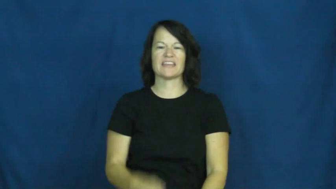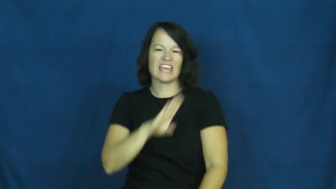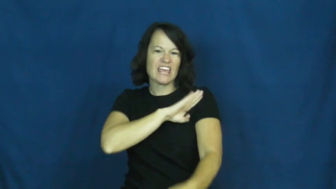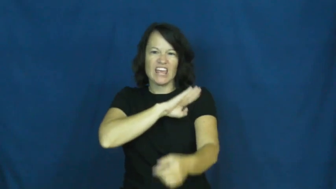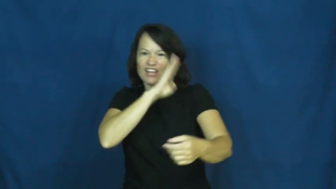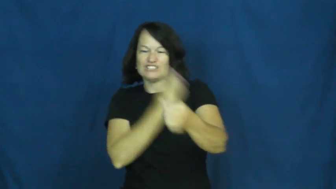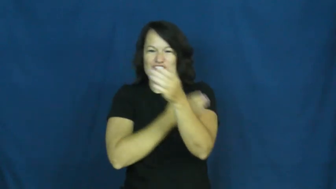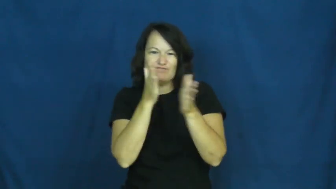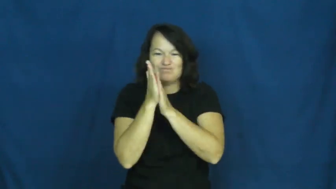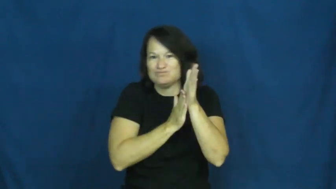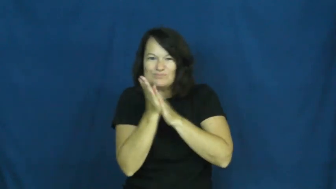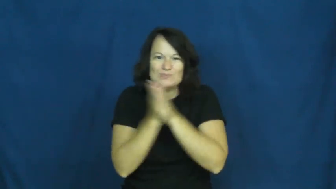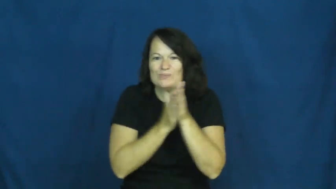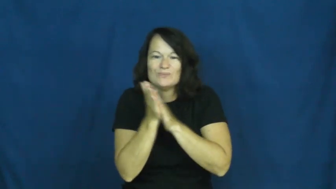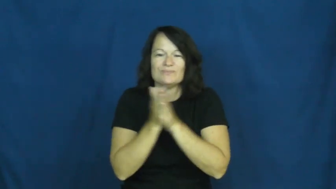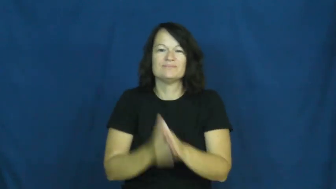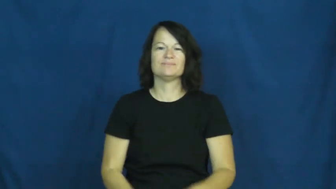bright eyed and bushy tailed